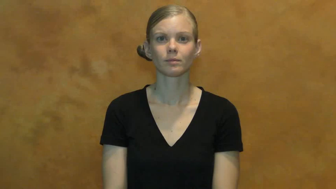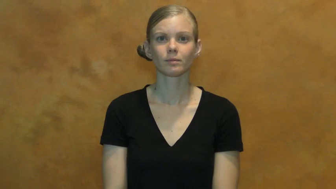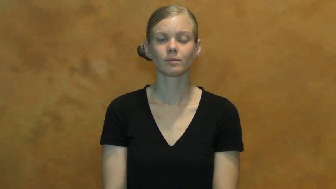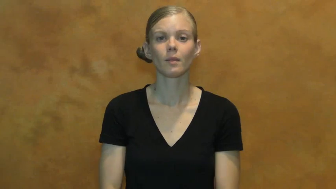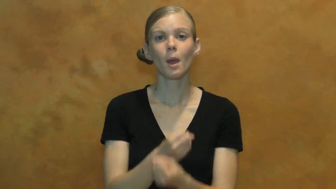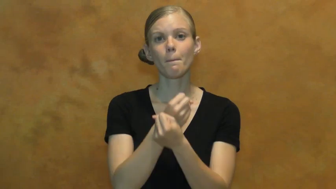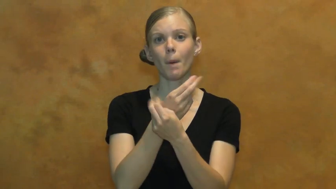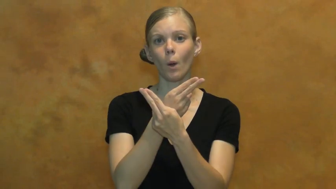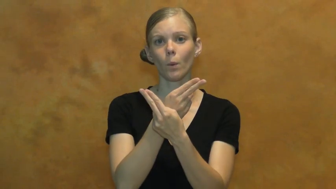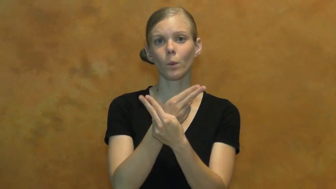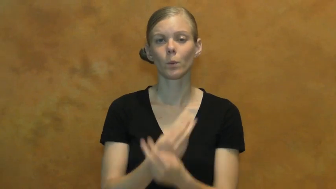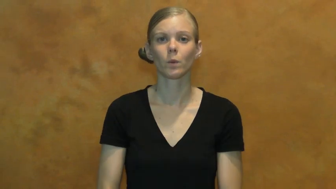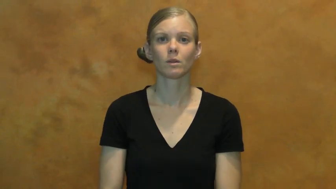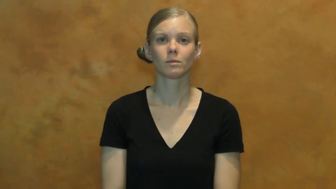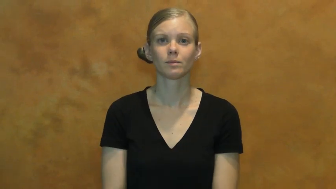bow